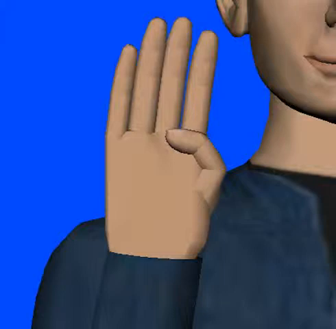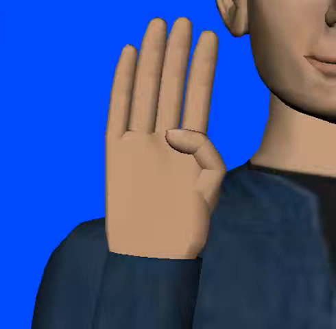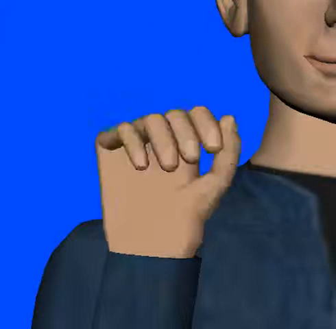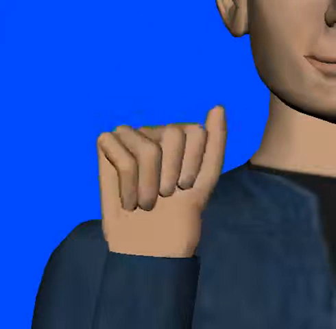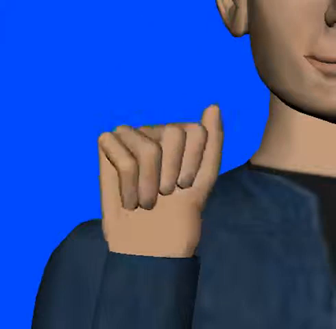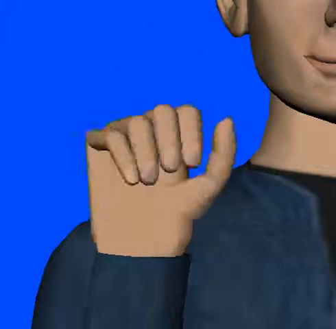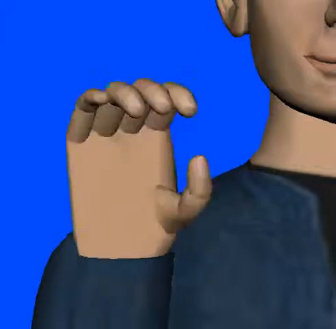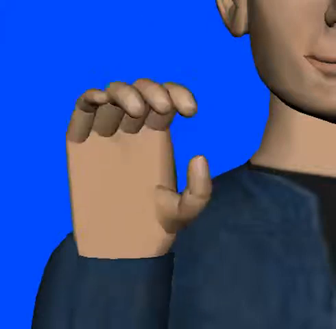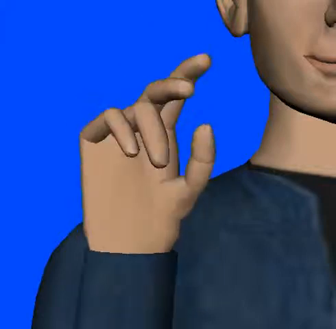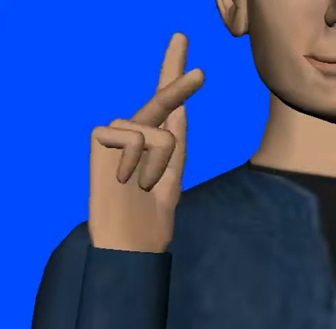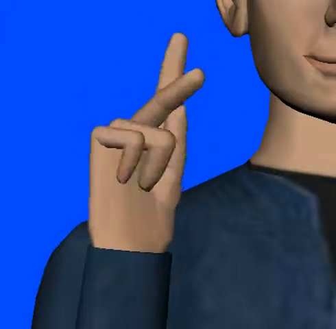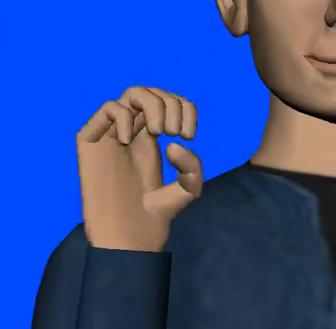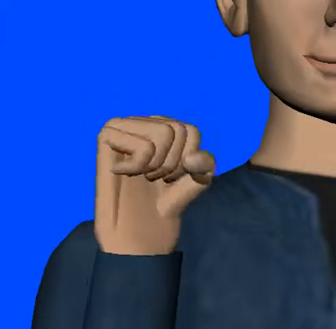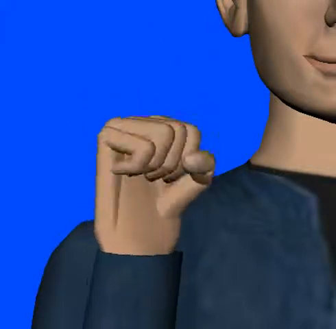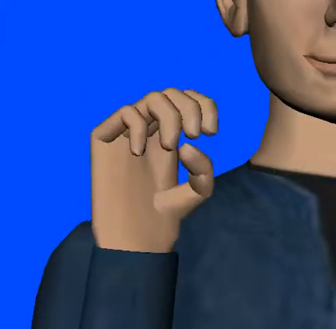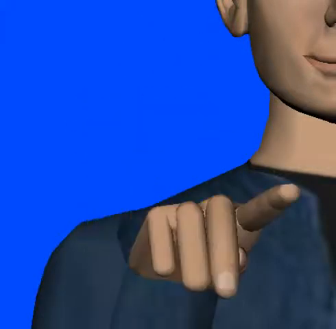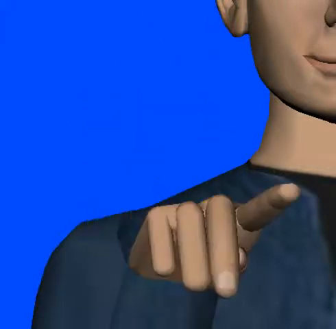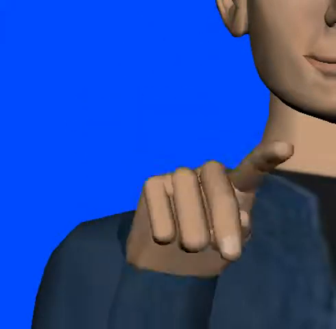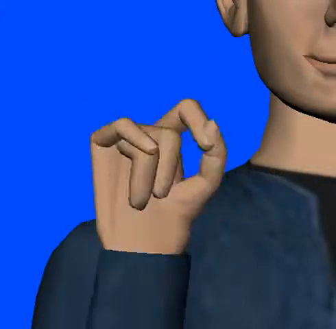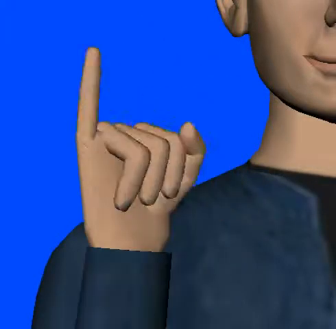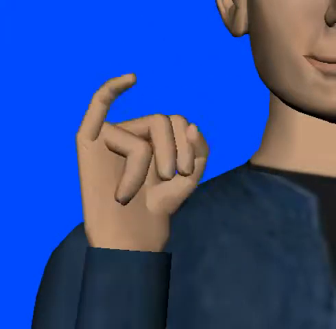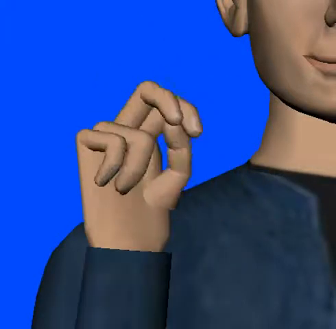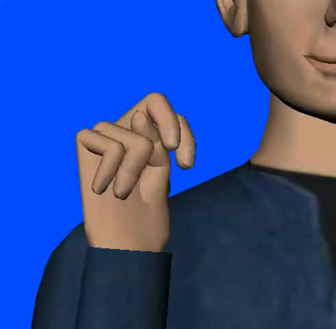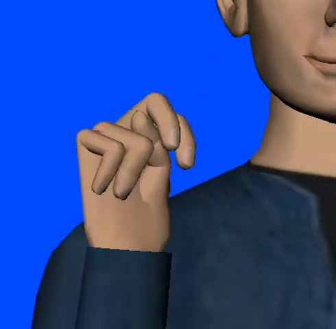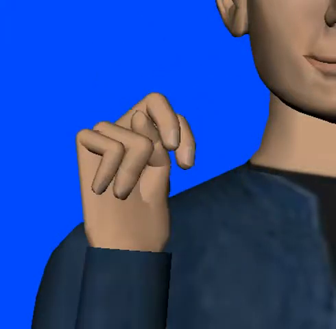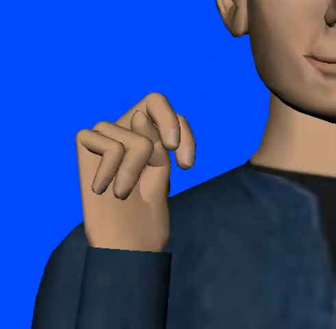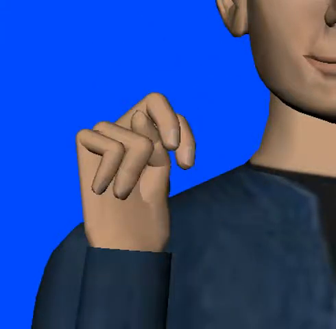backspin